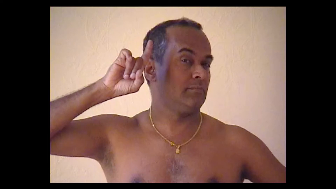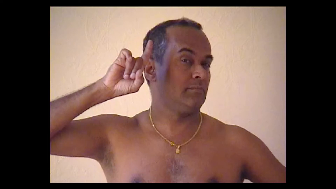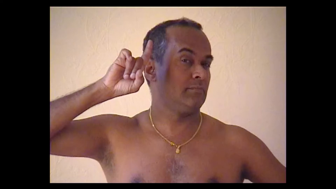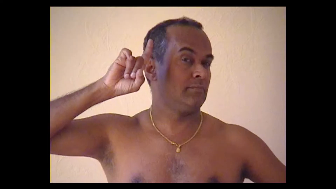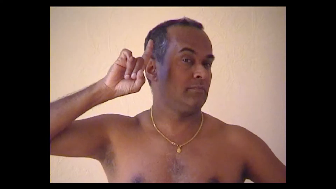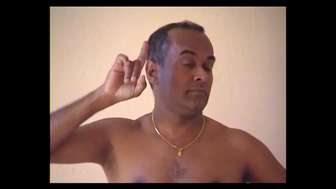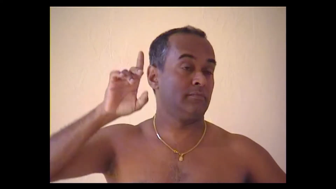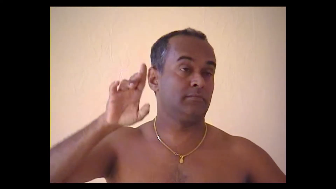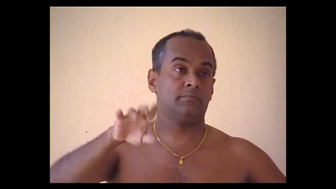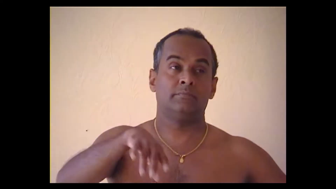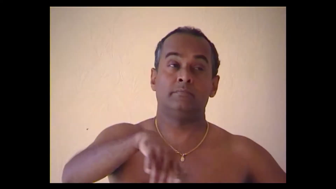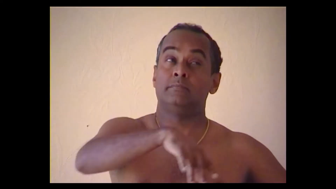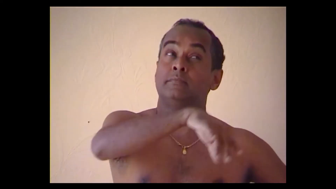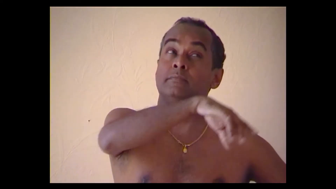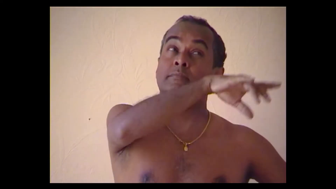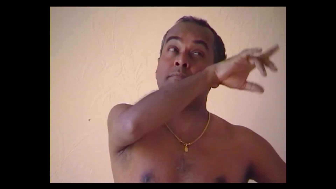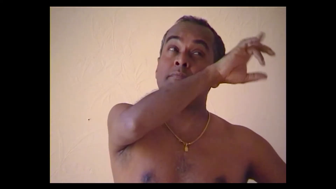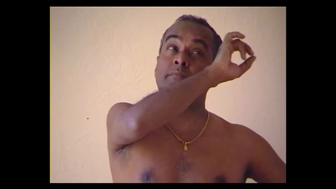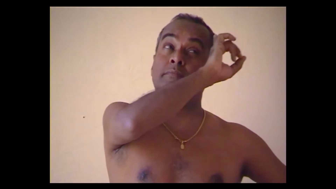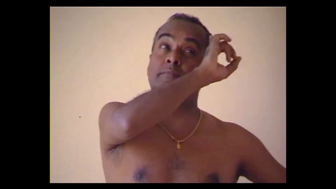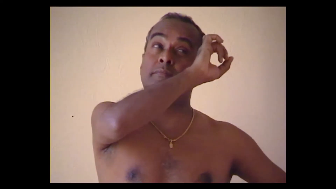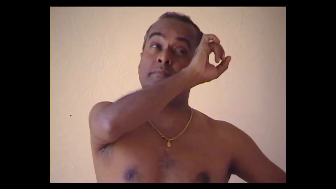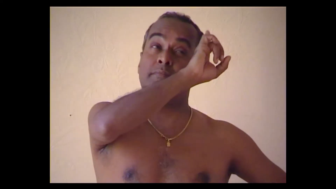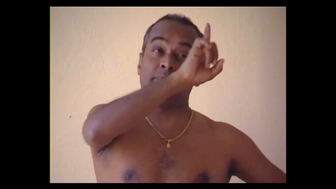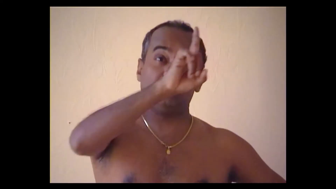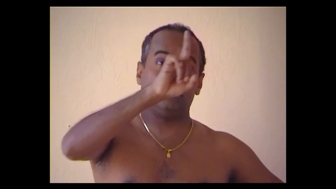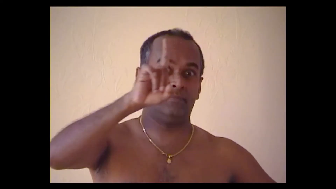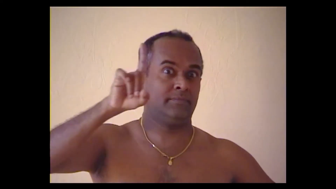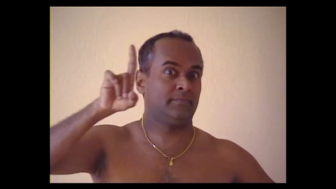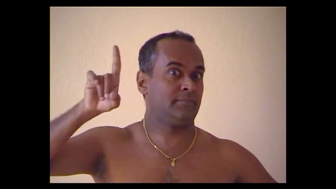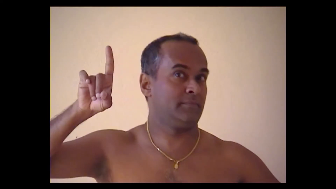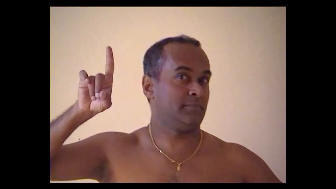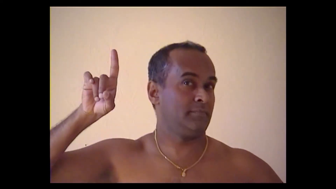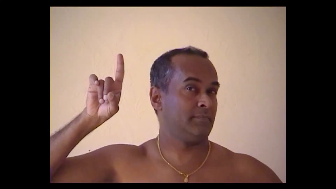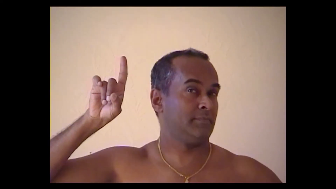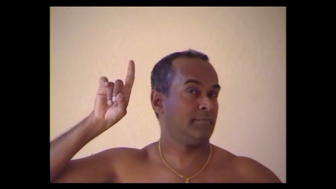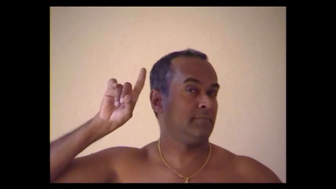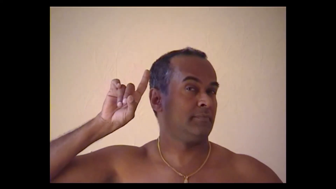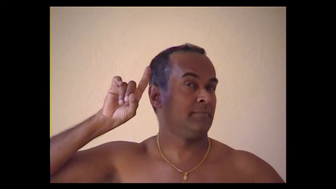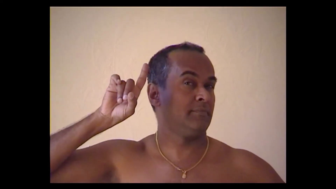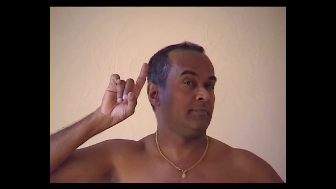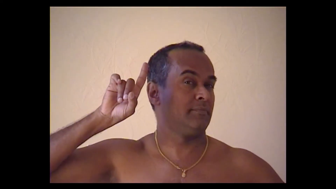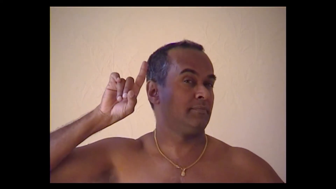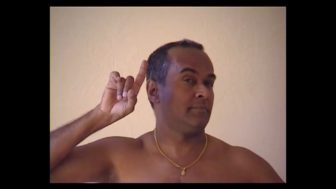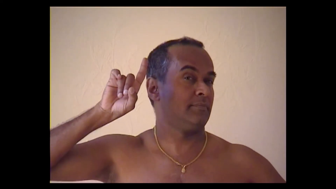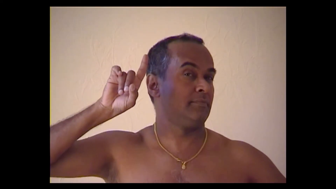Head